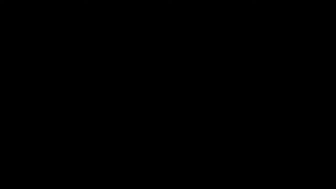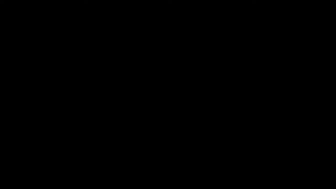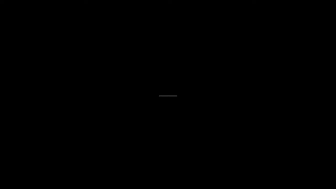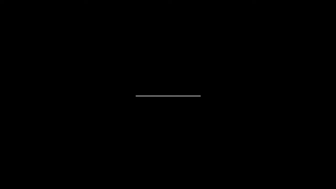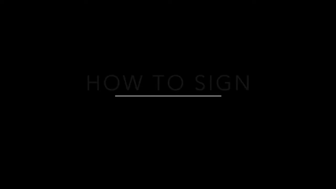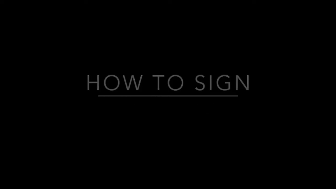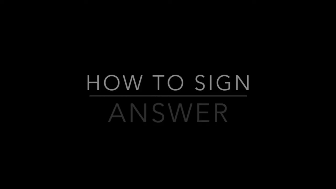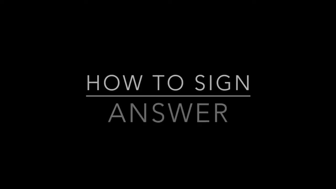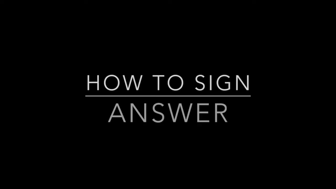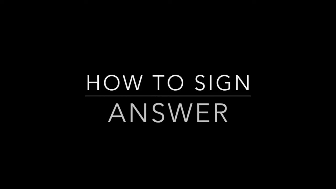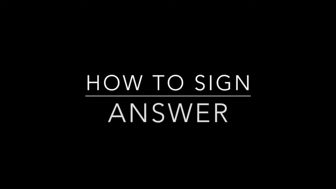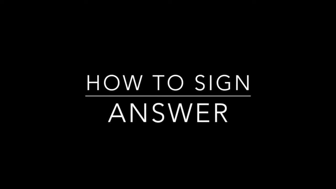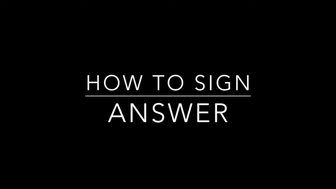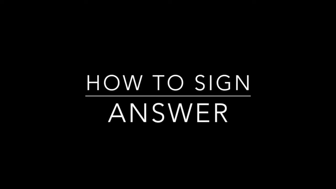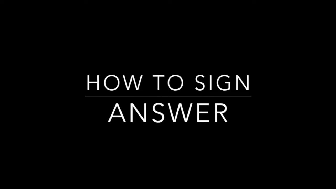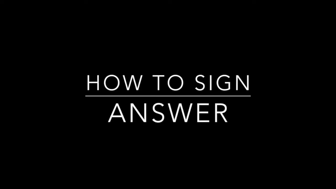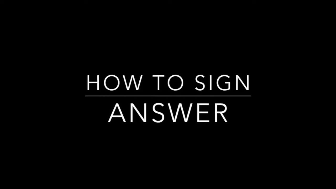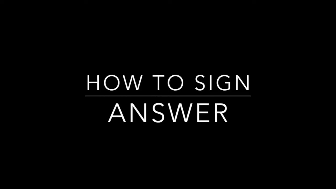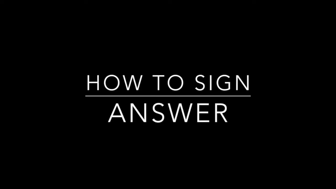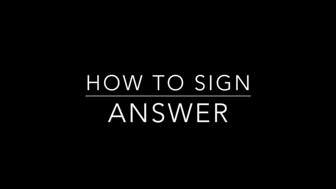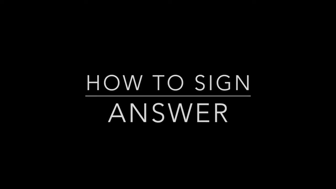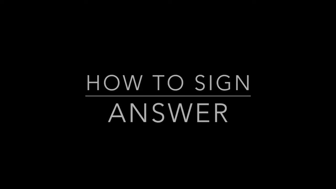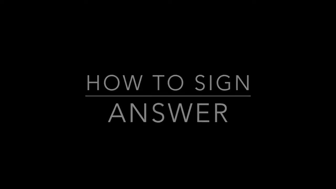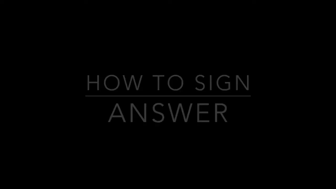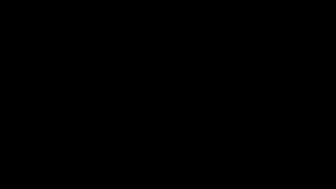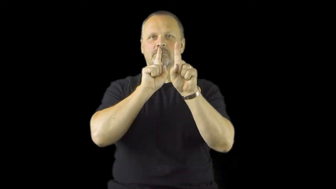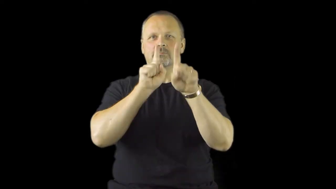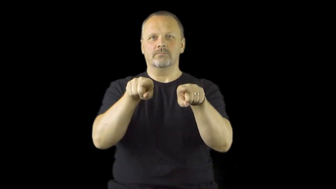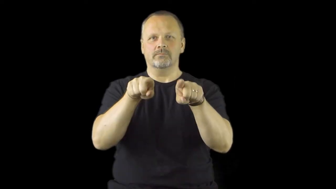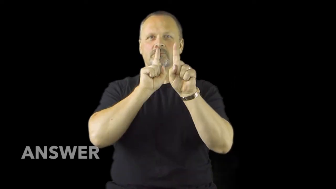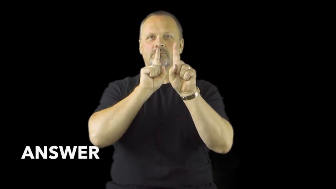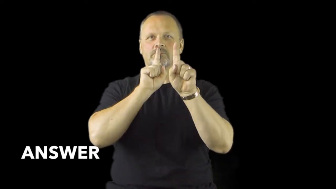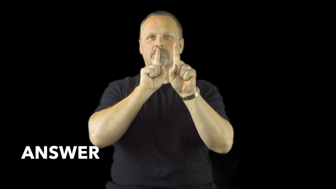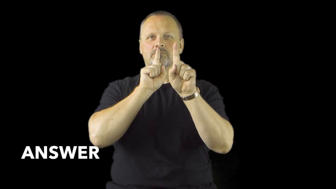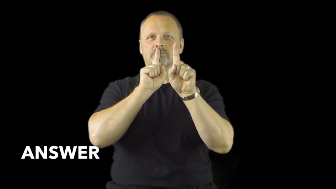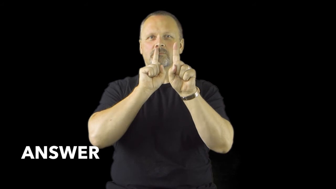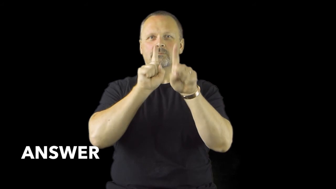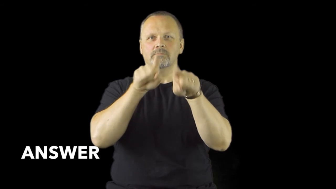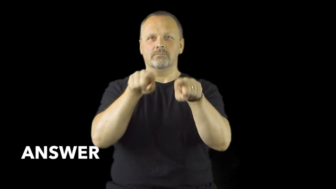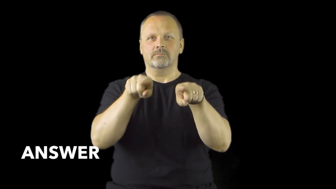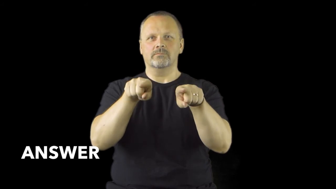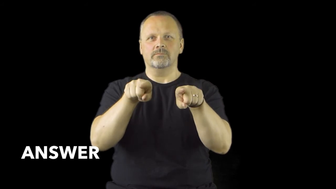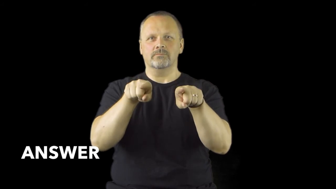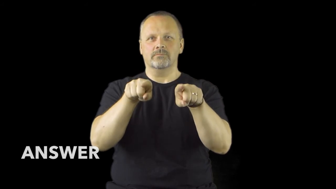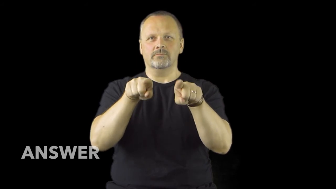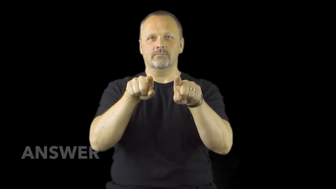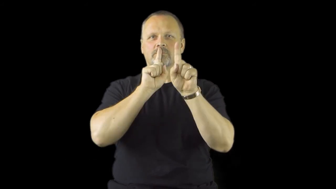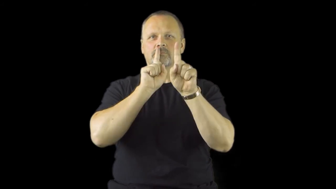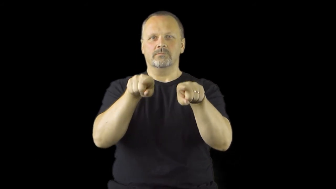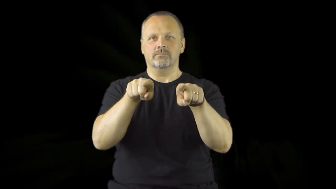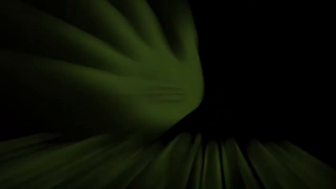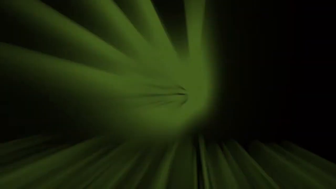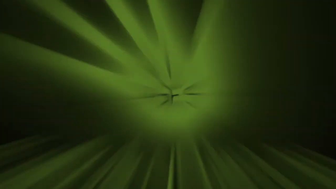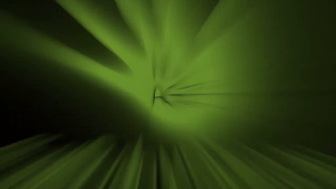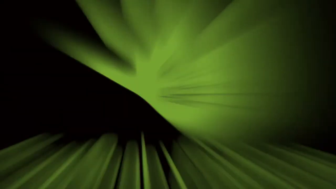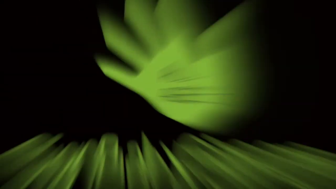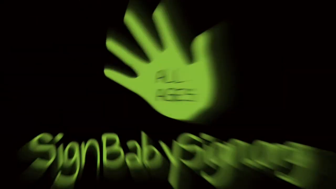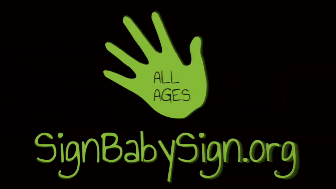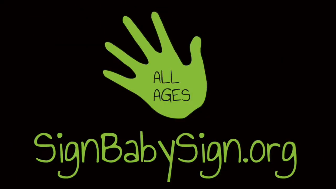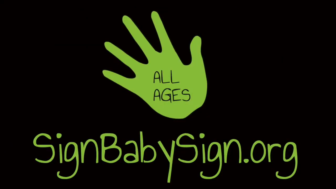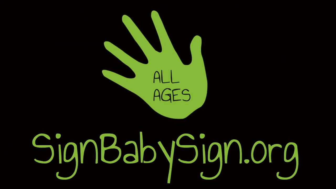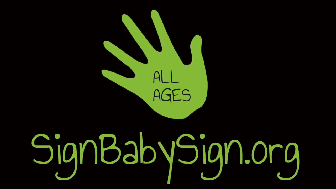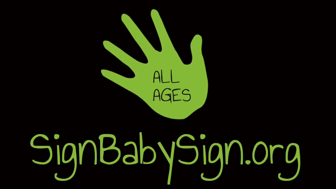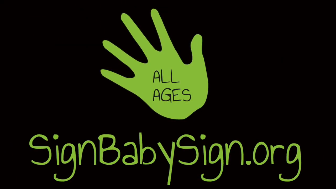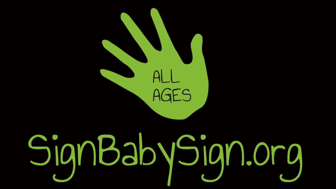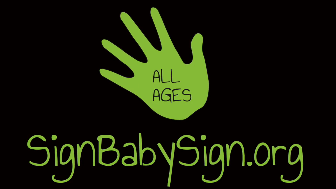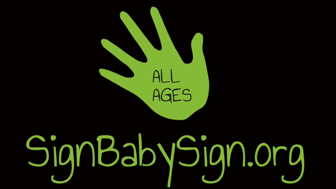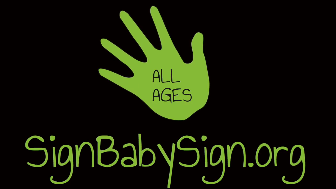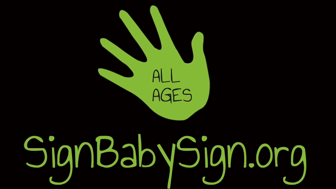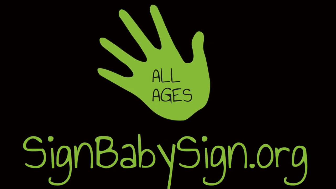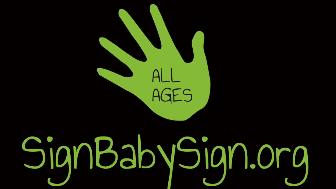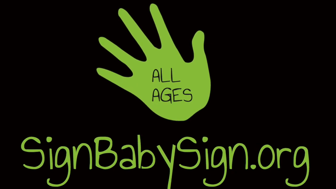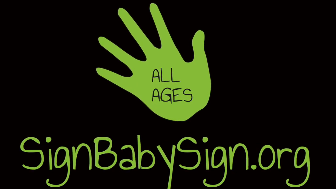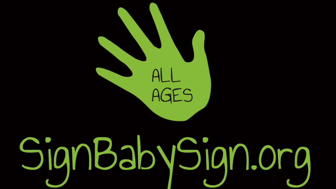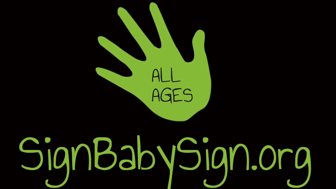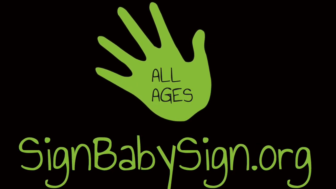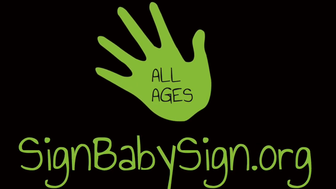Answer